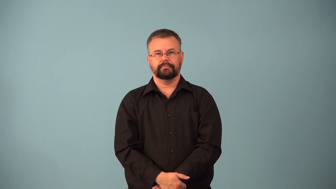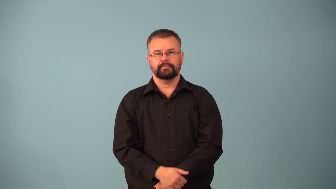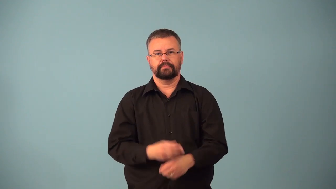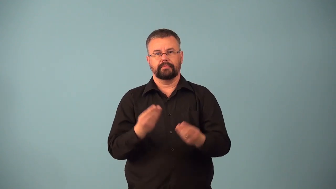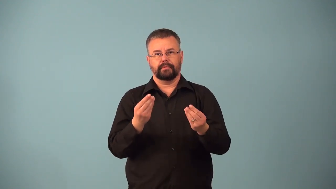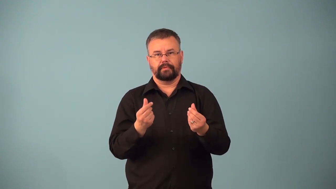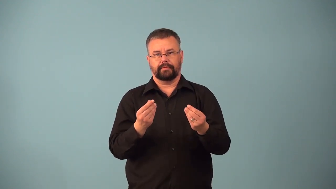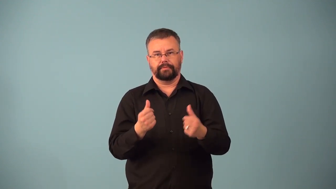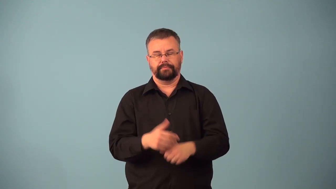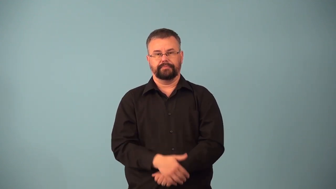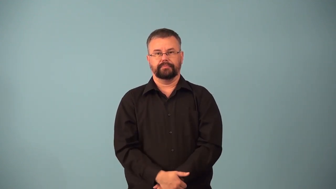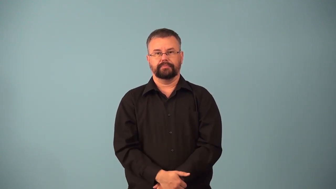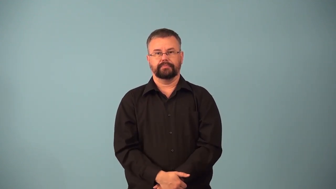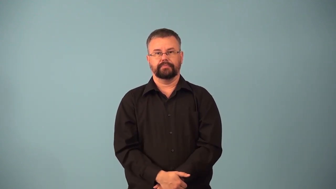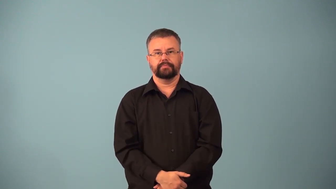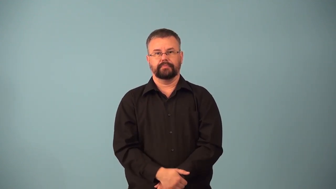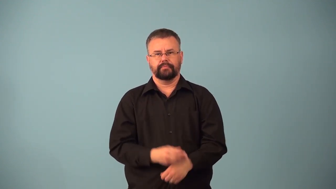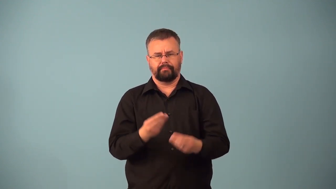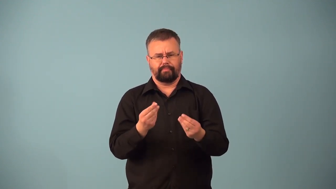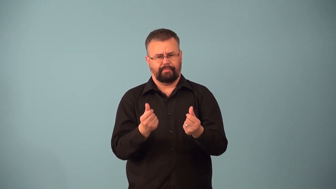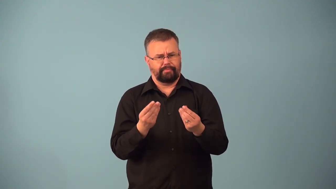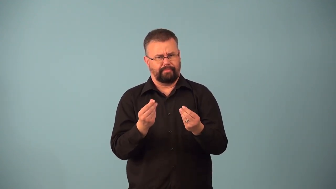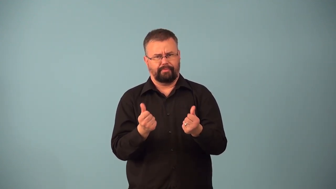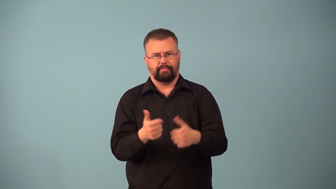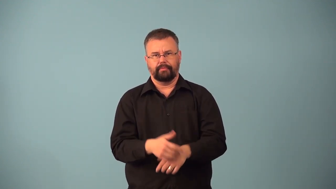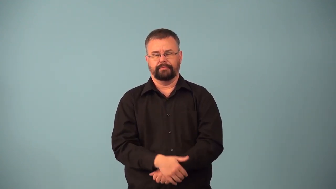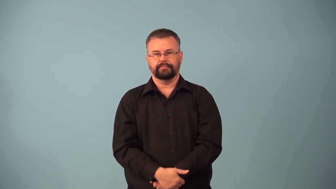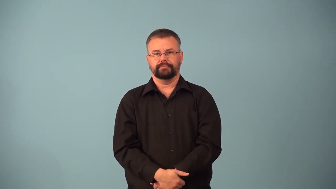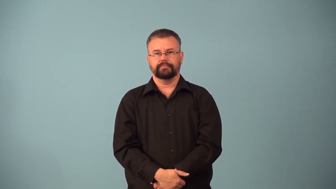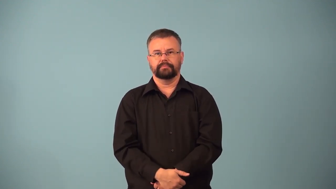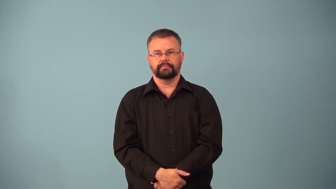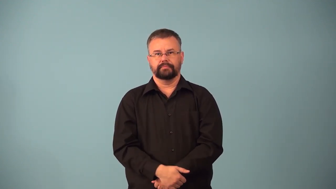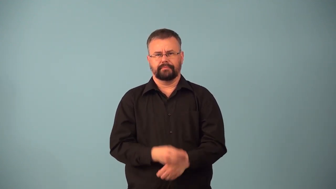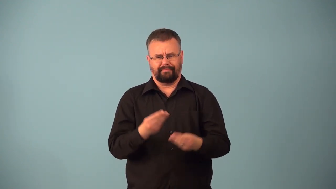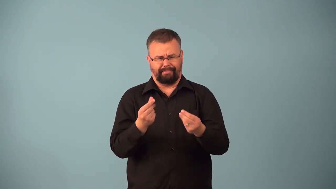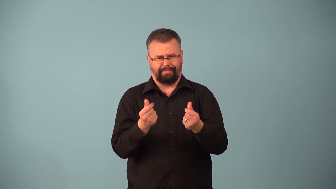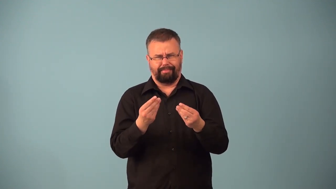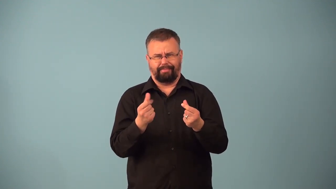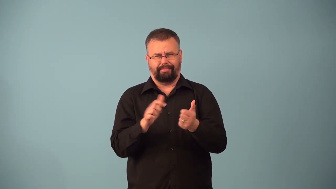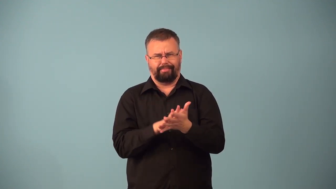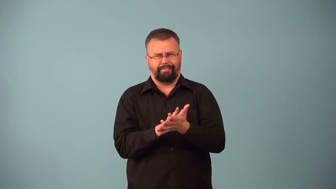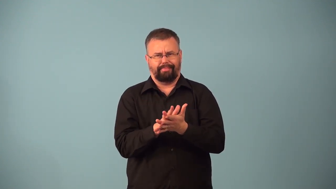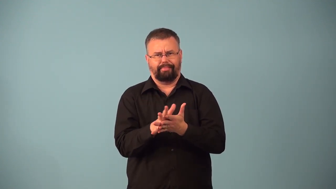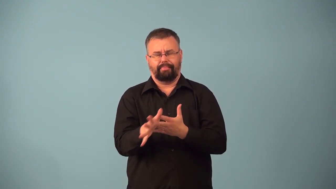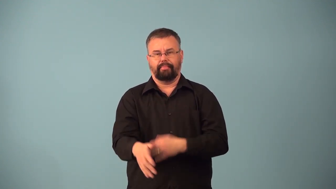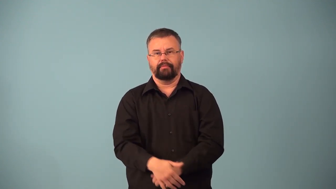chalky, chalkier, chalkiest